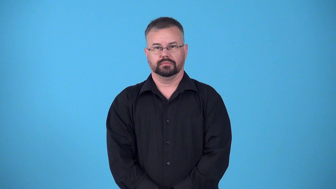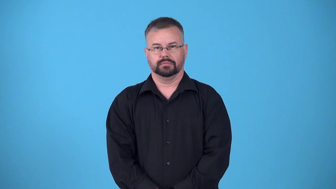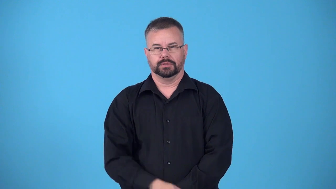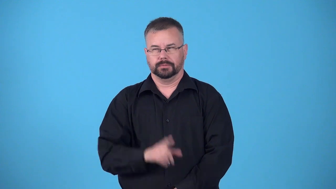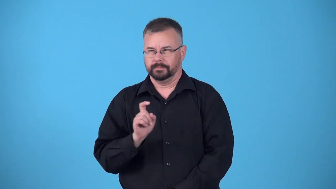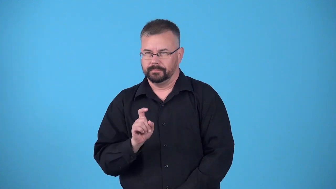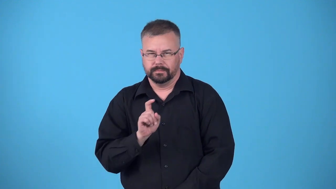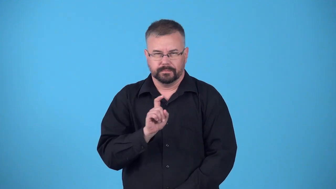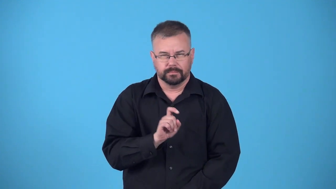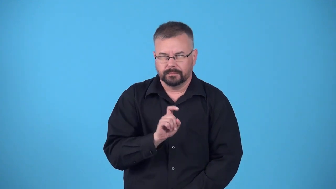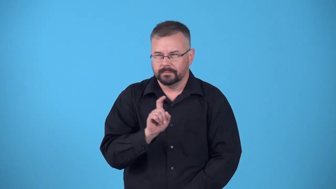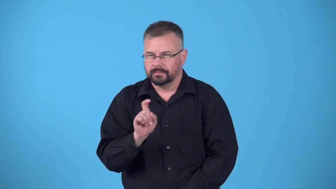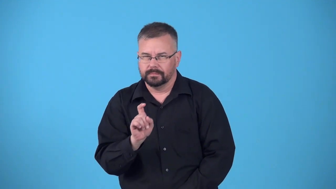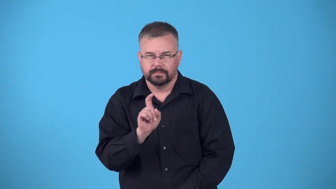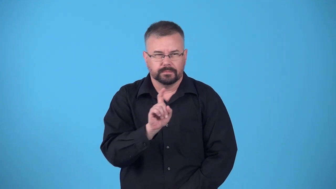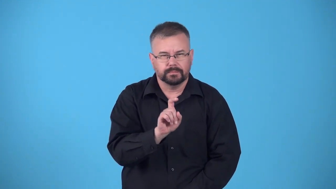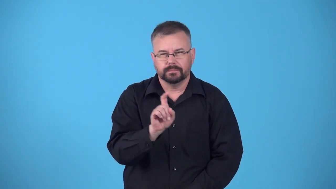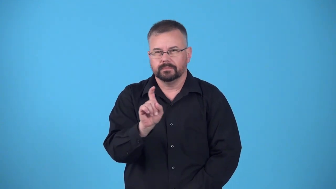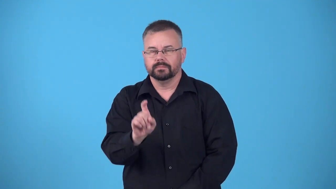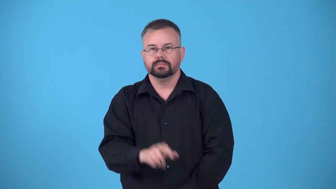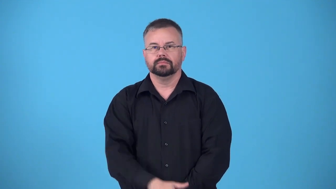prowl